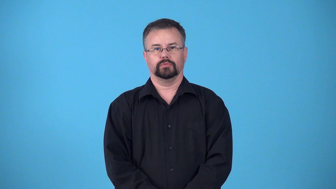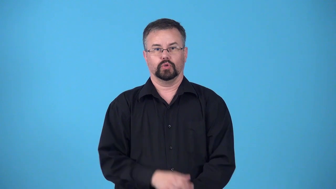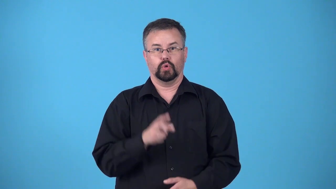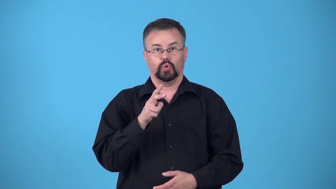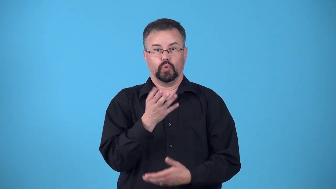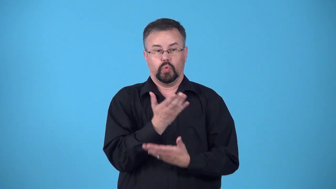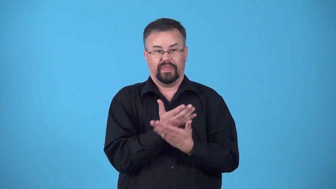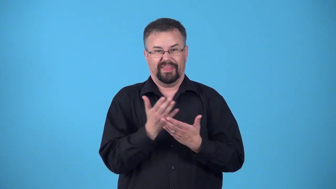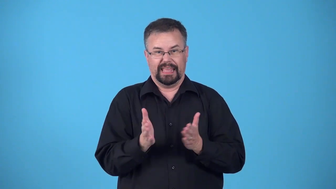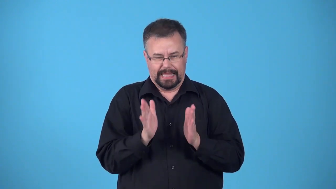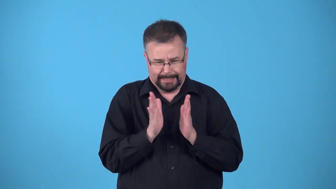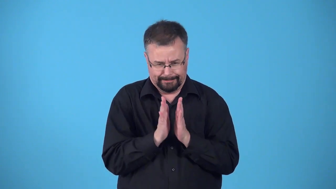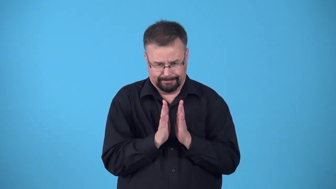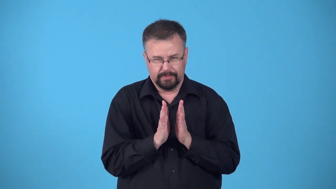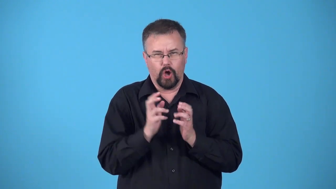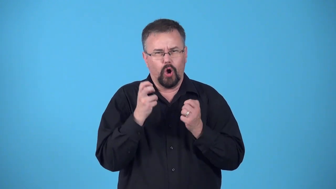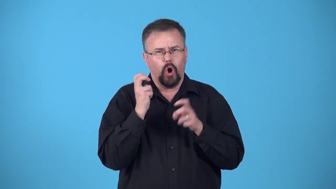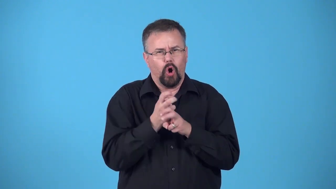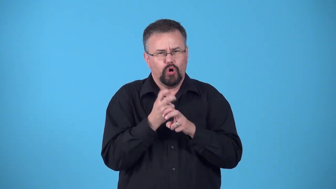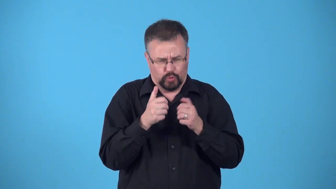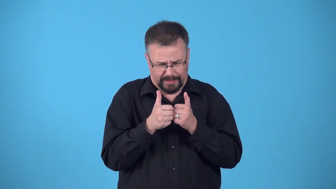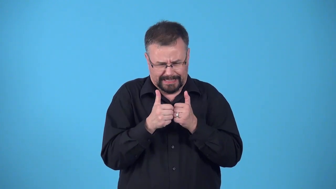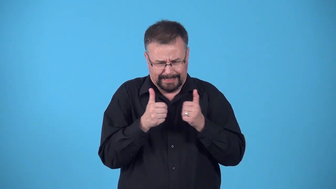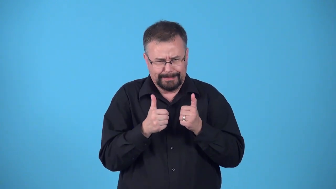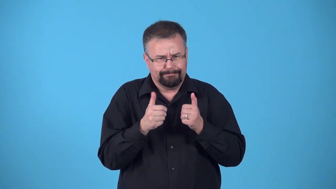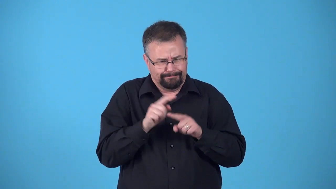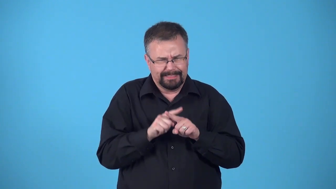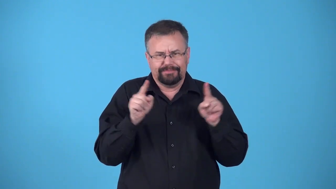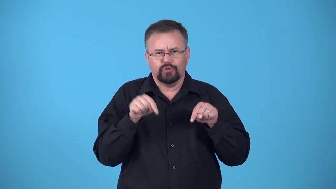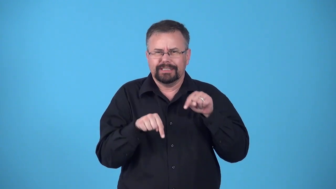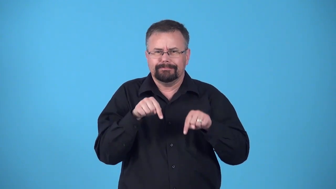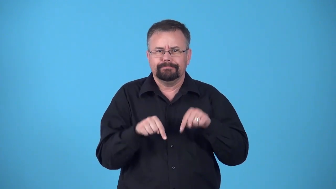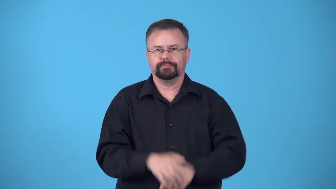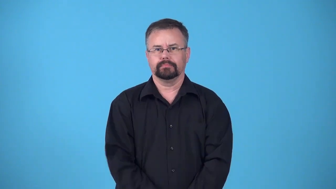thin line between